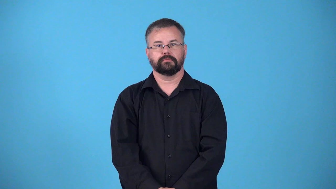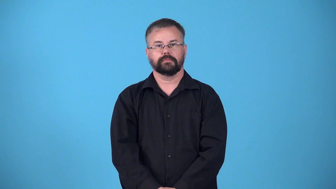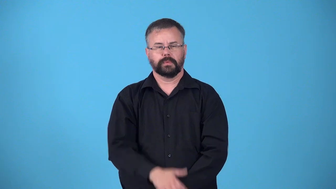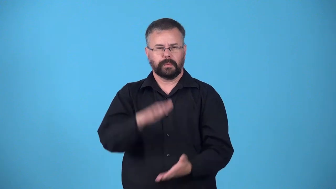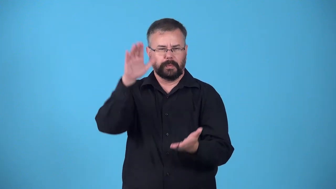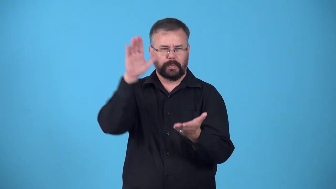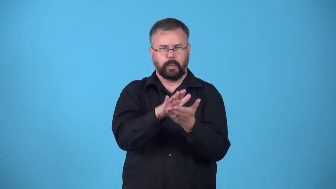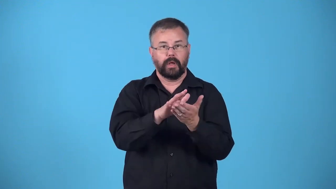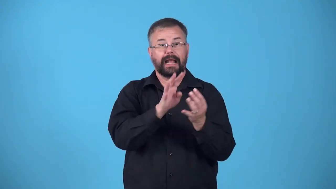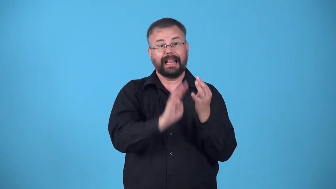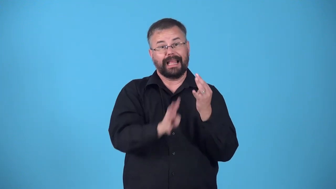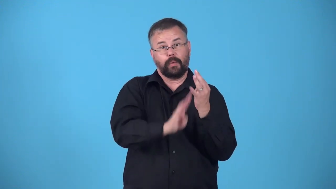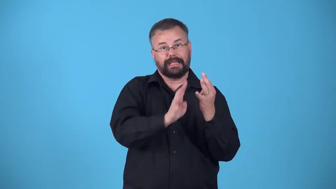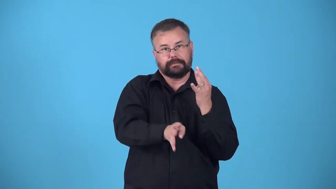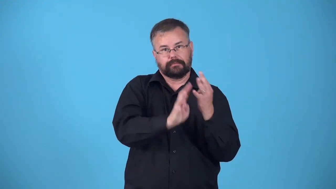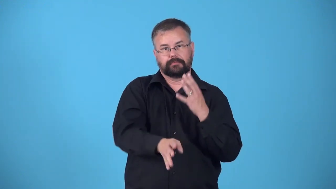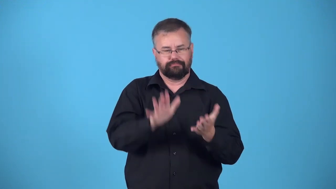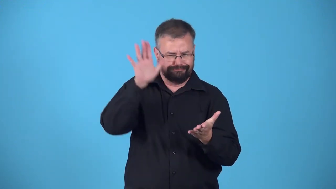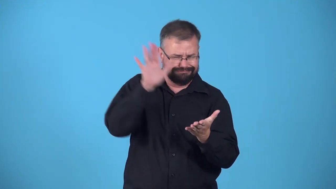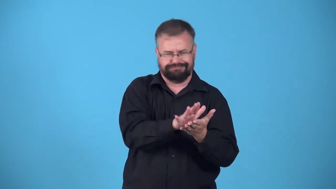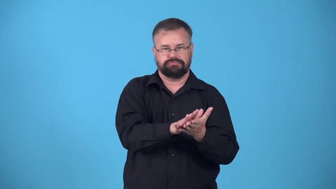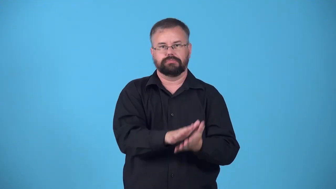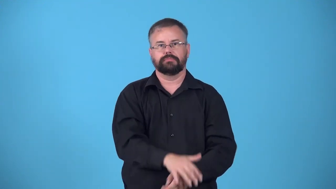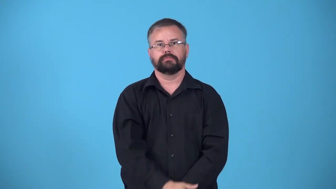express liquid